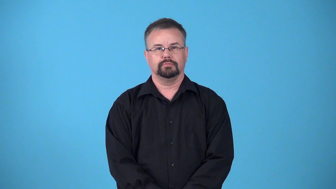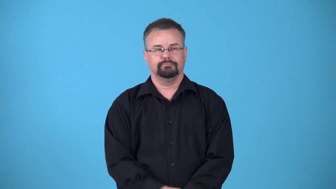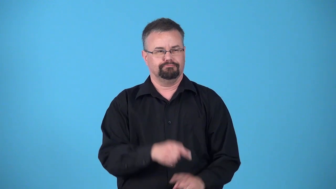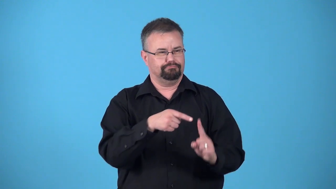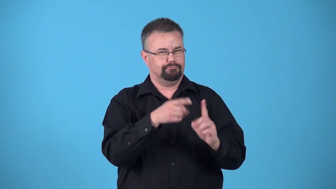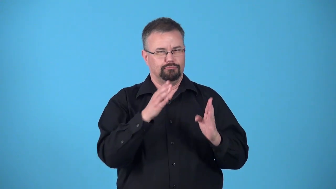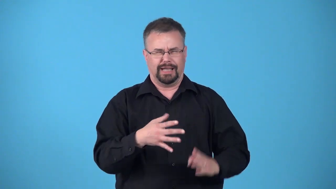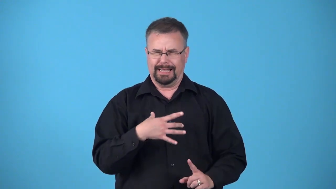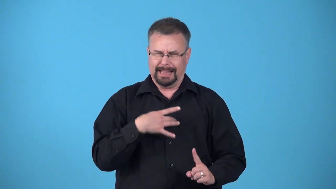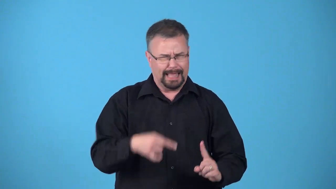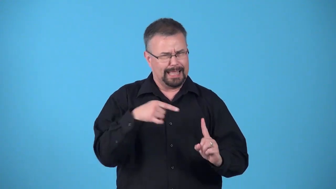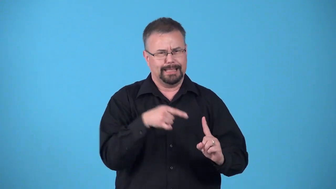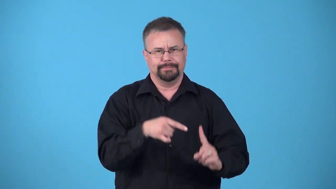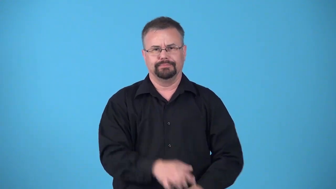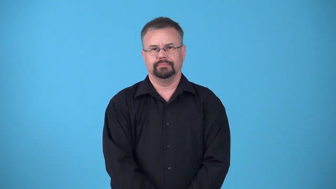in my good book